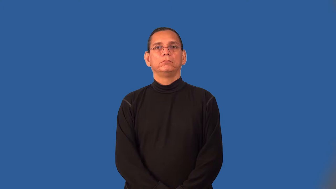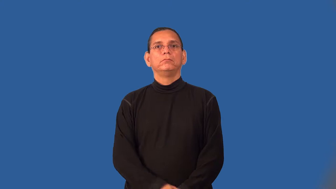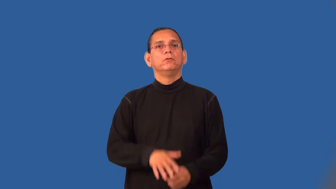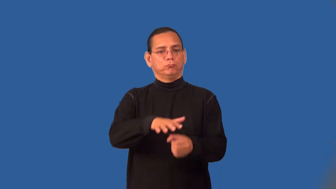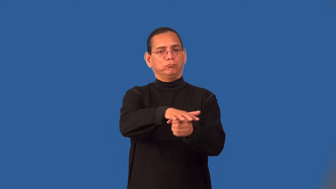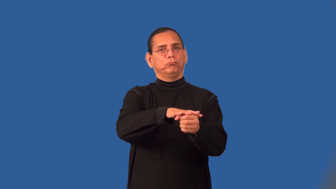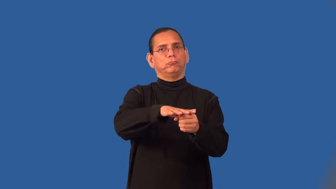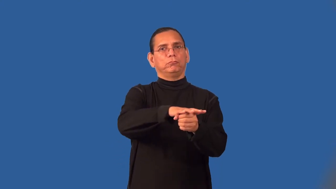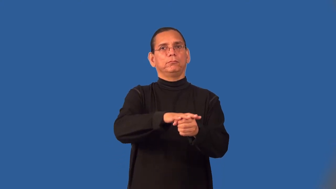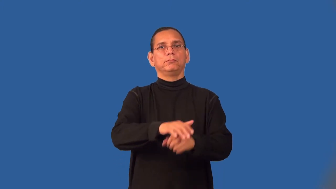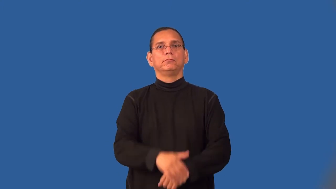situated,located